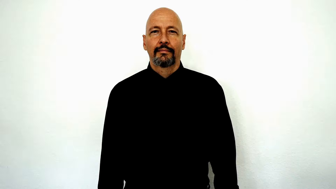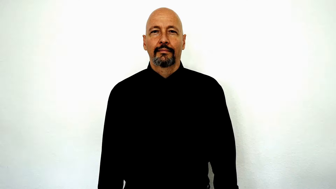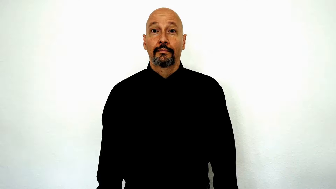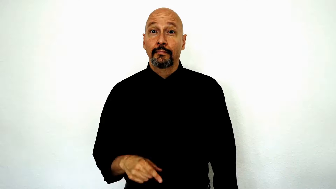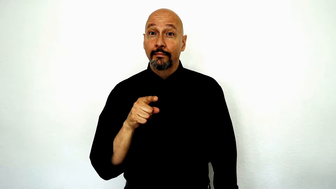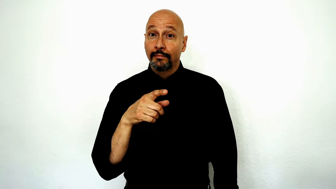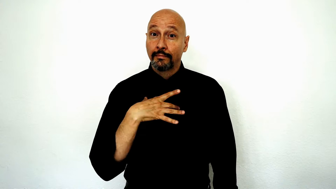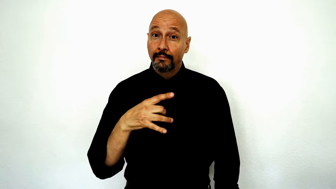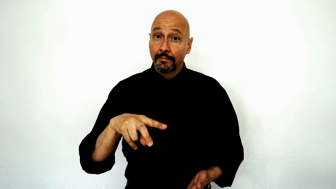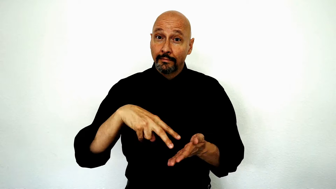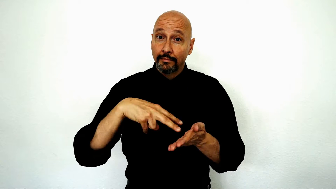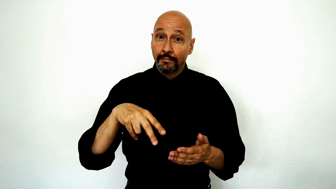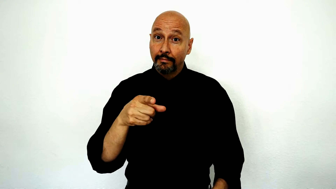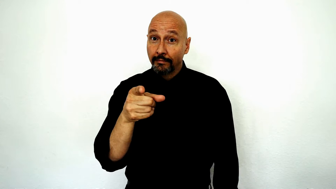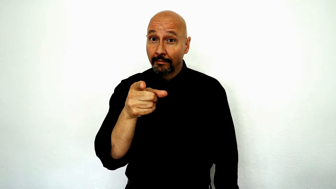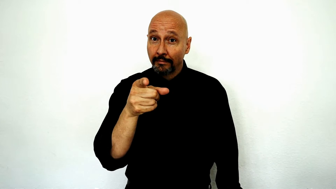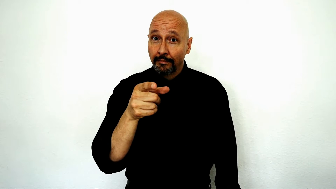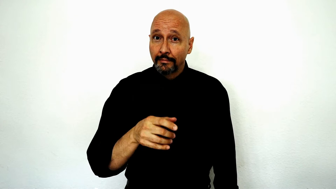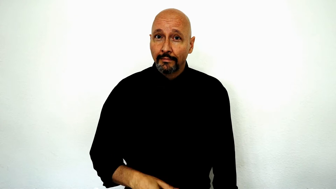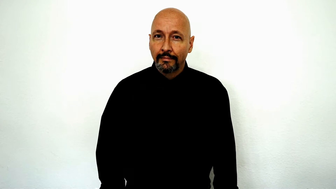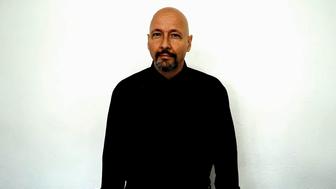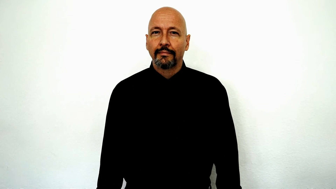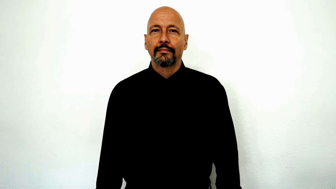YOU LIKE DANCE YOU?